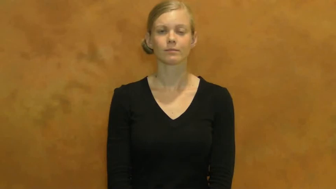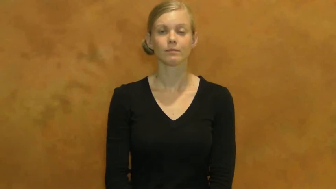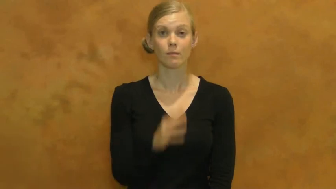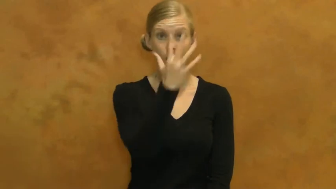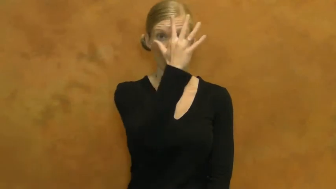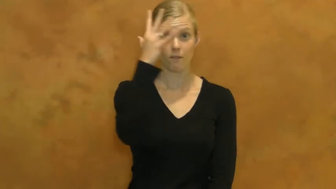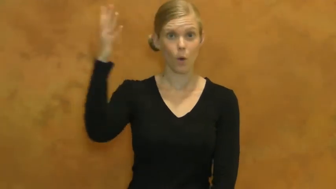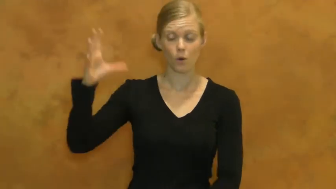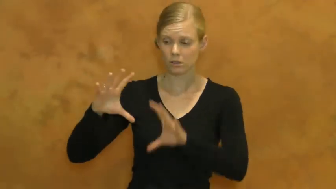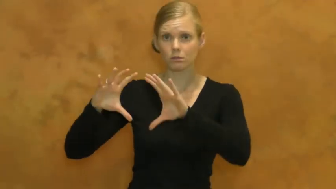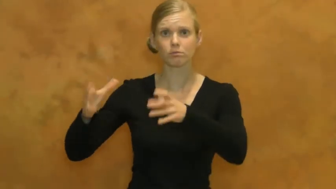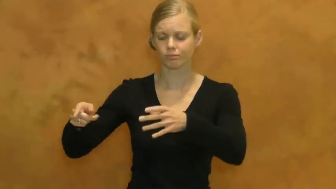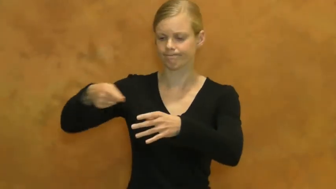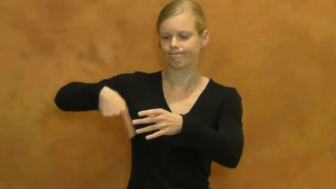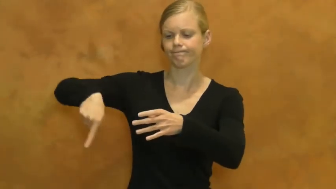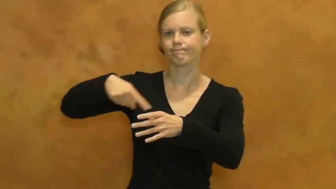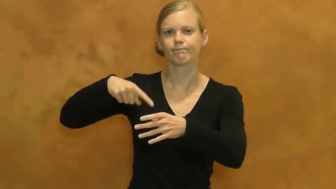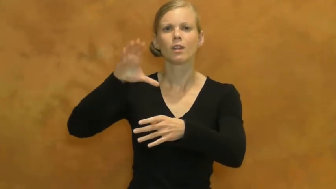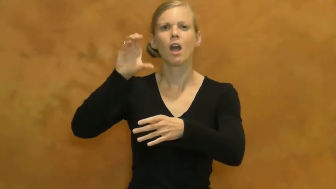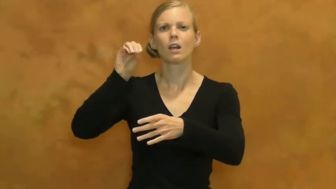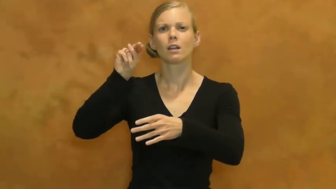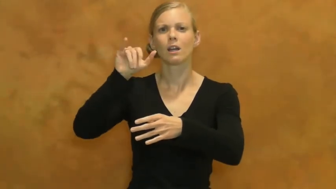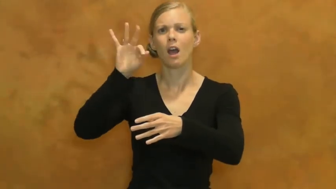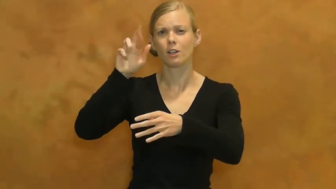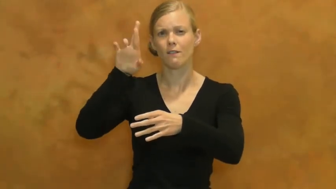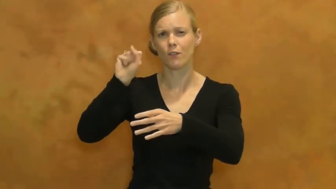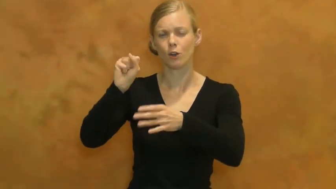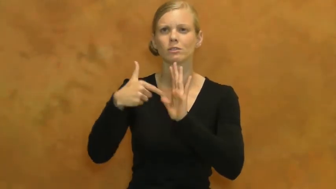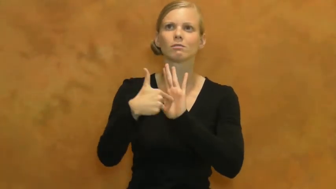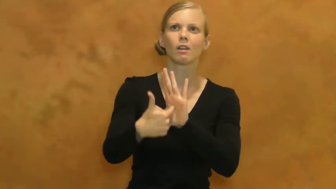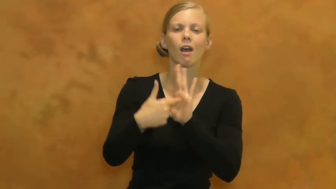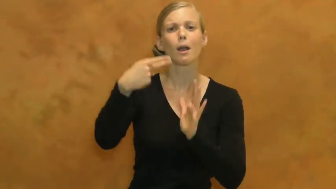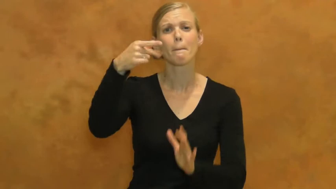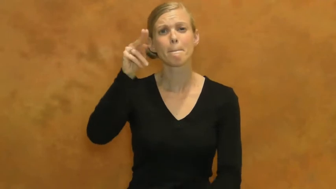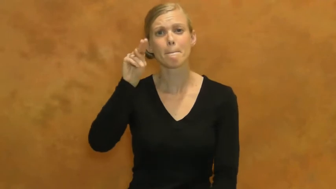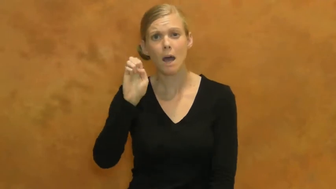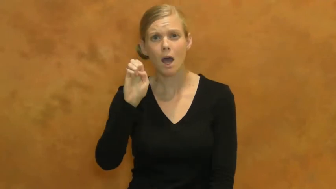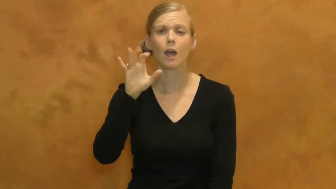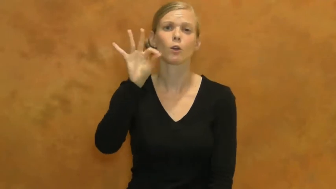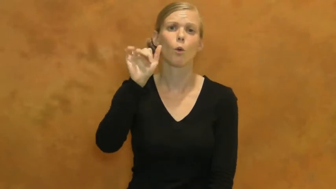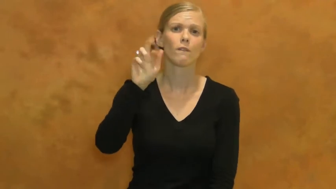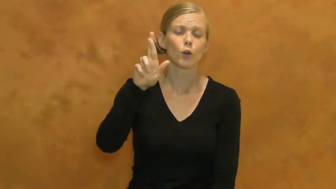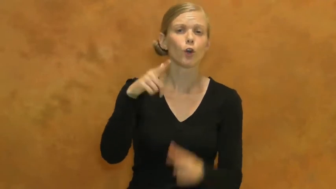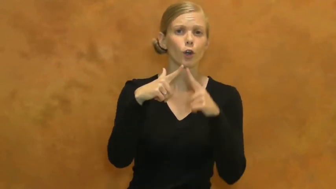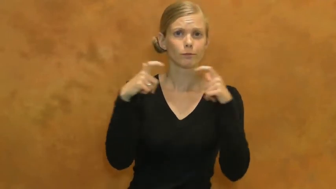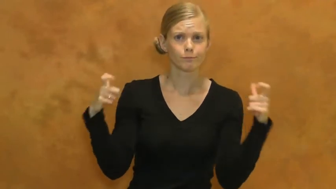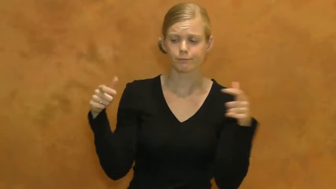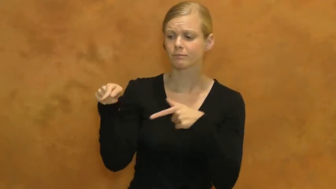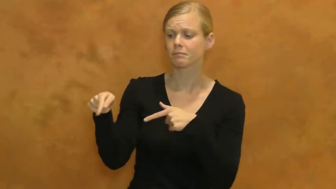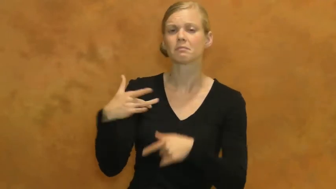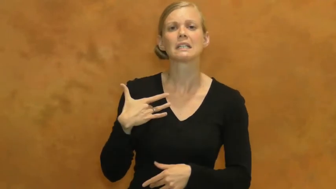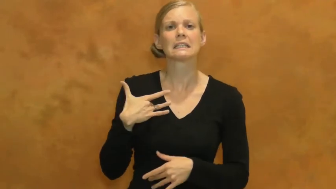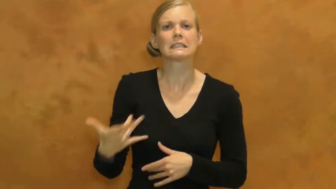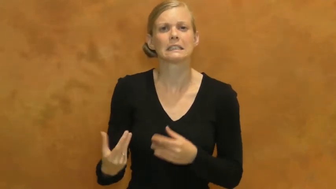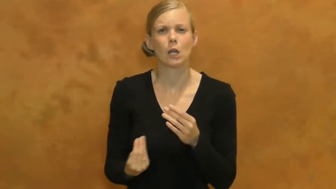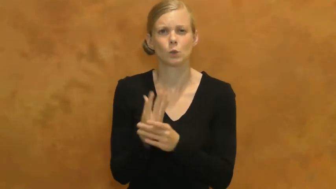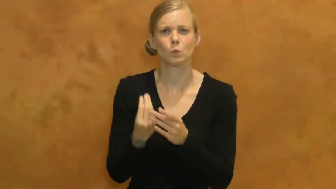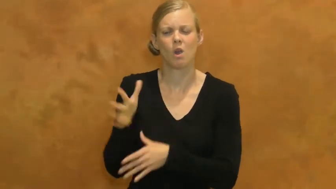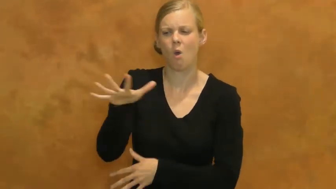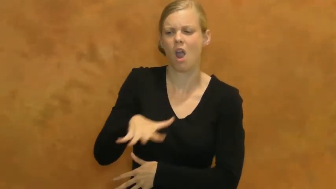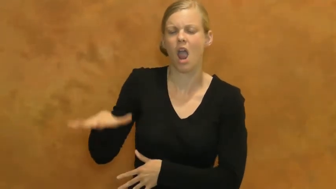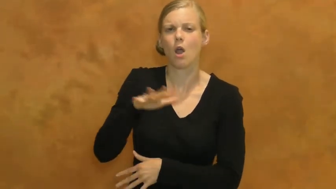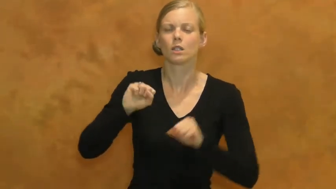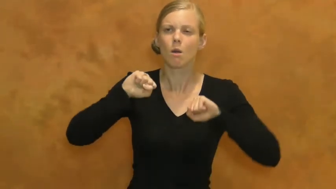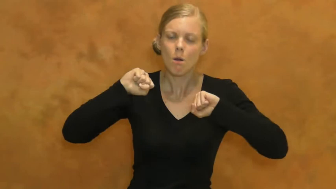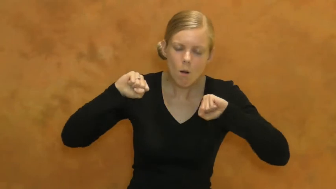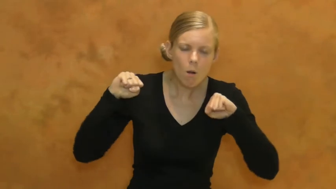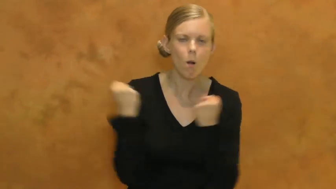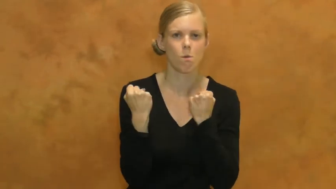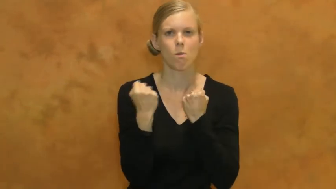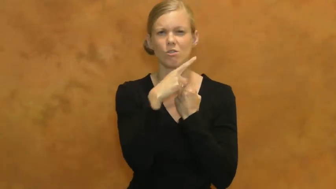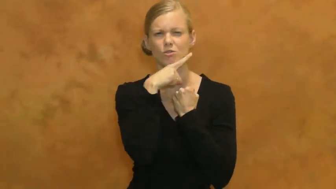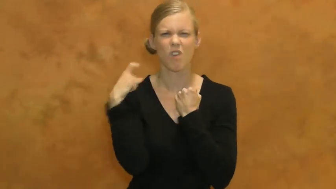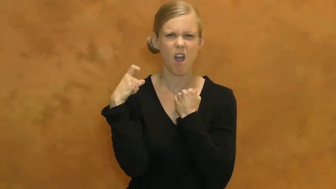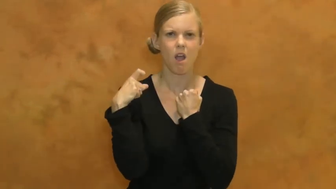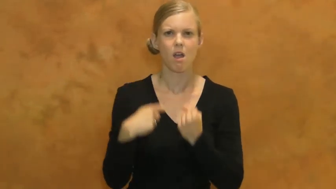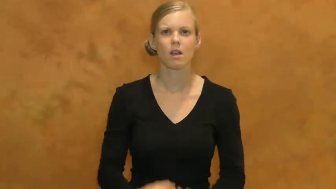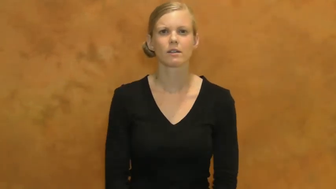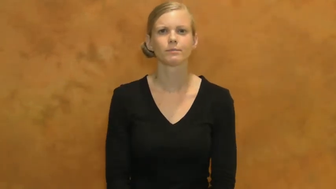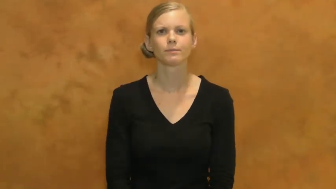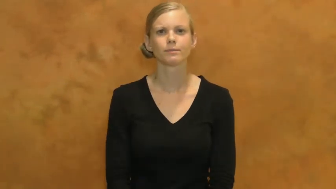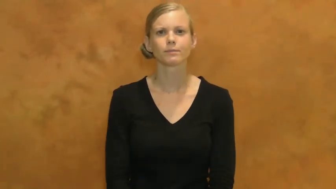coniferous forest